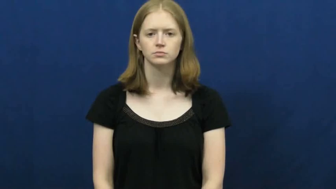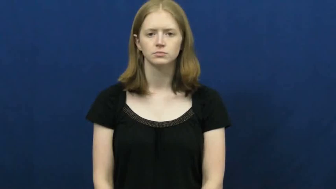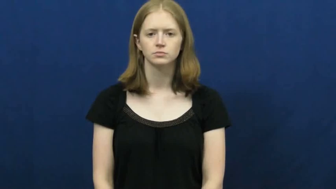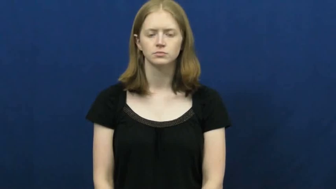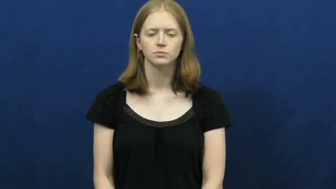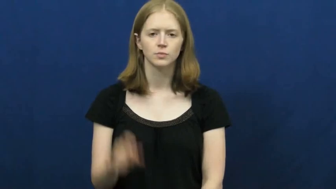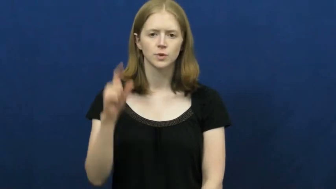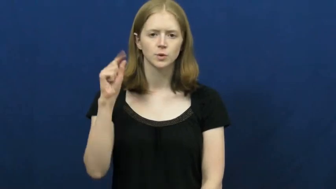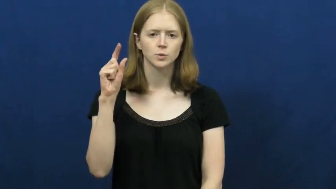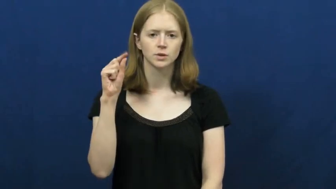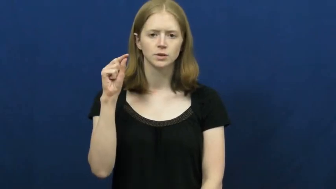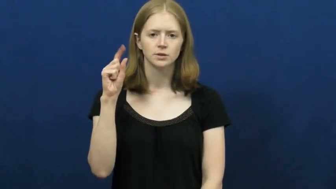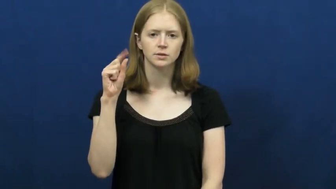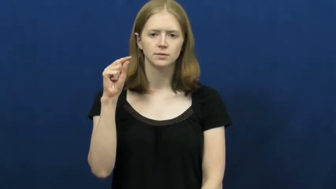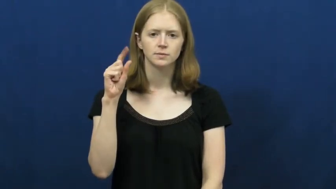twenty